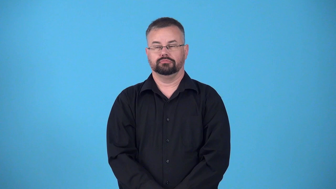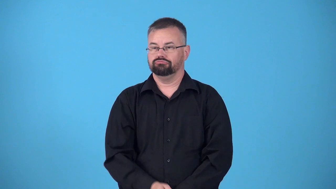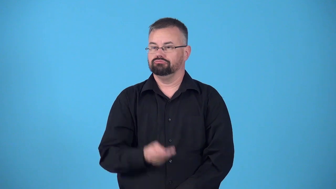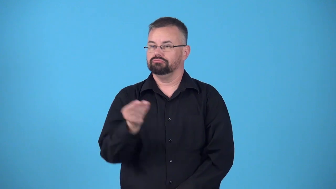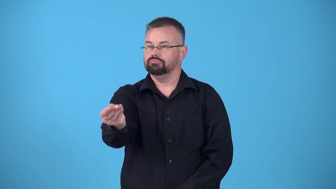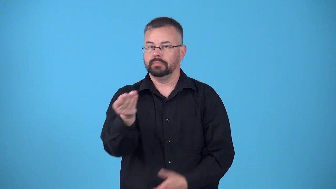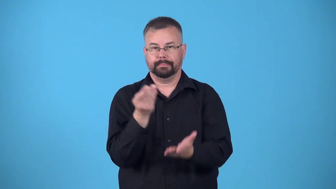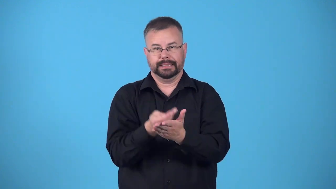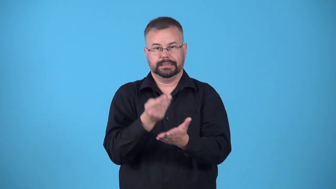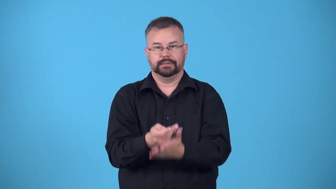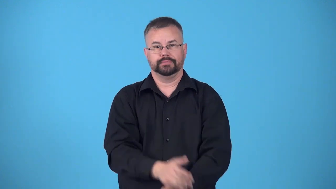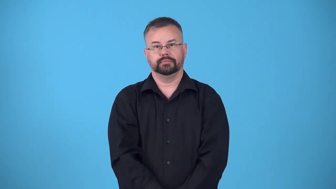put towards